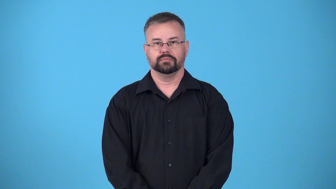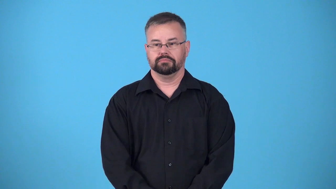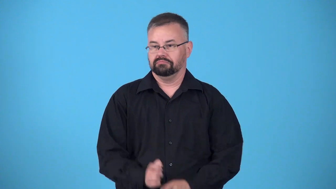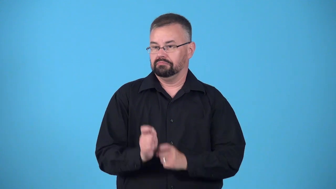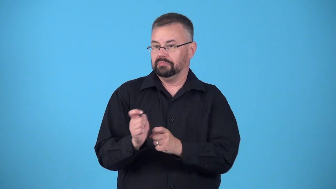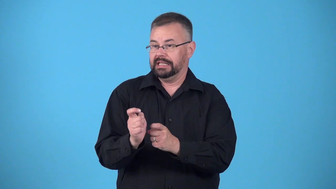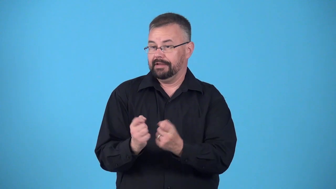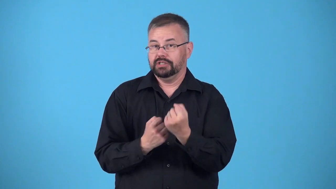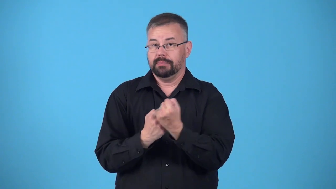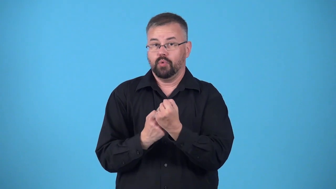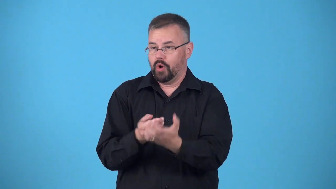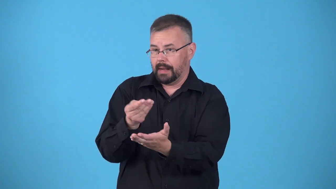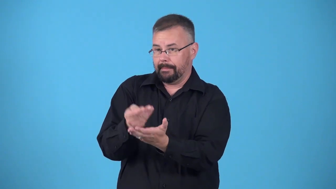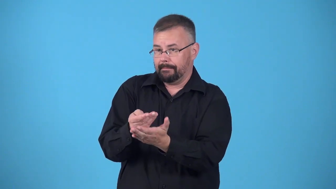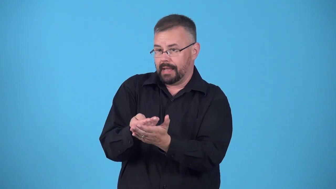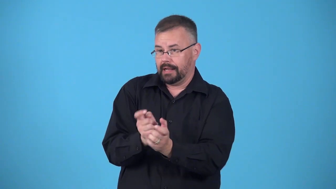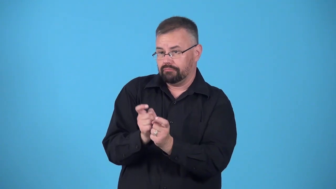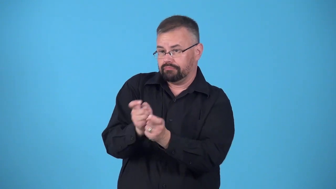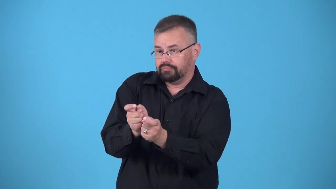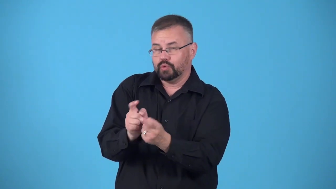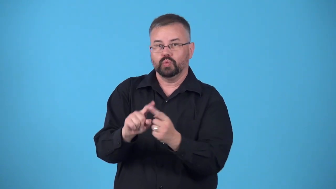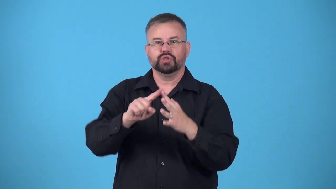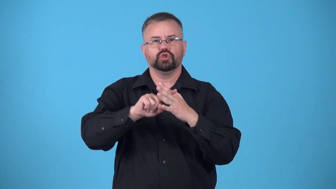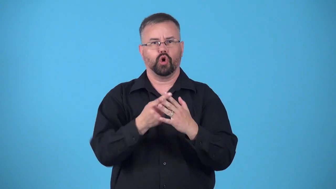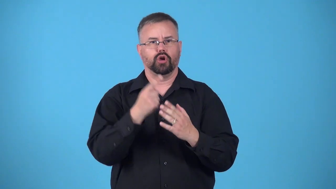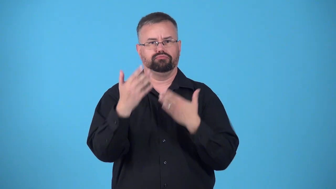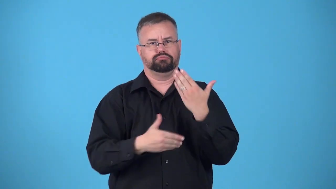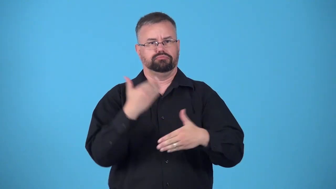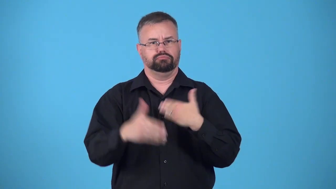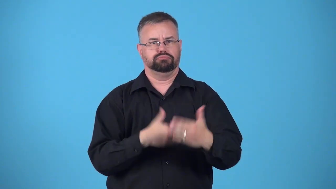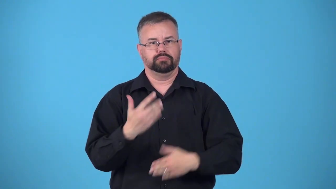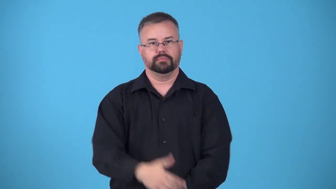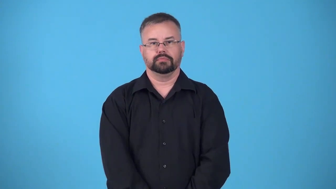seed